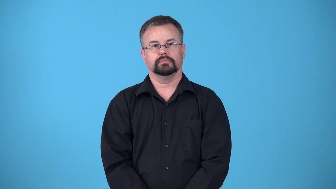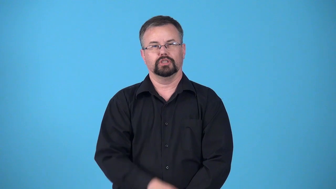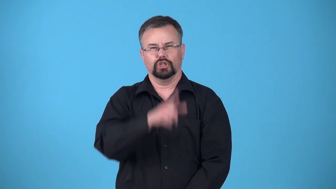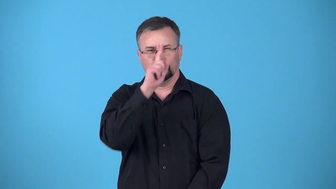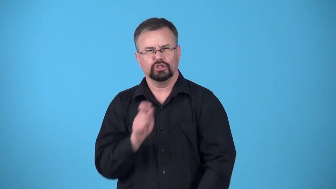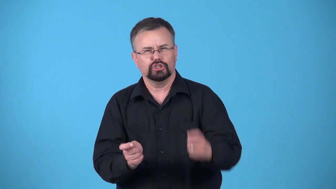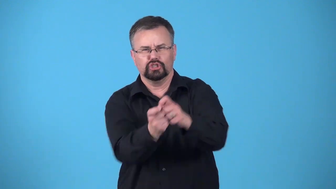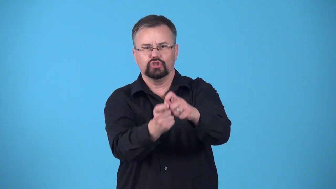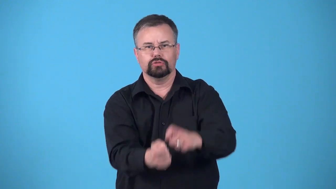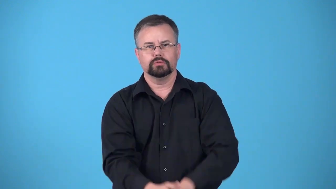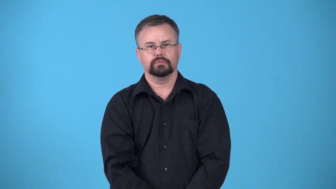stick it to you